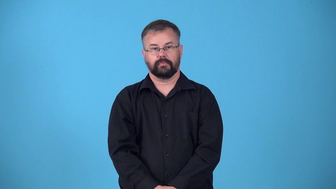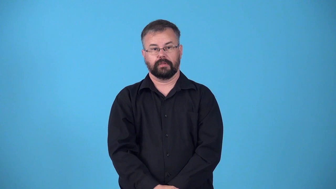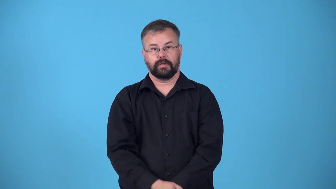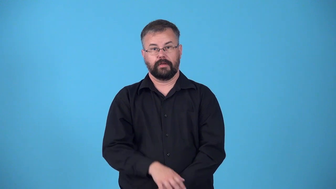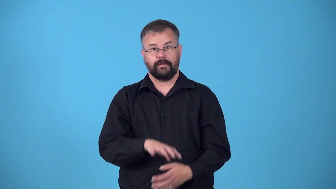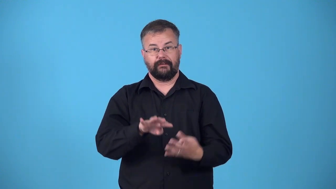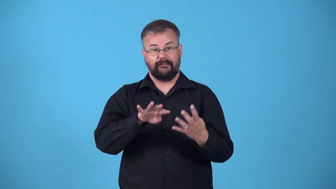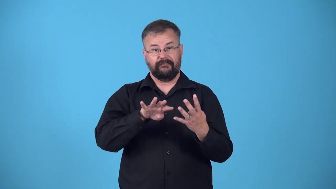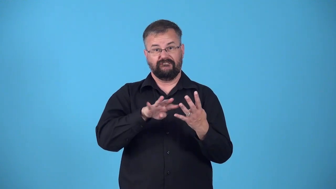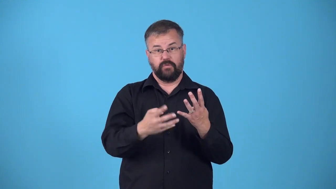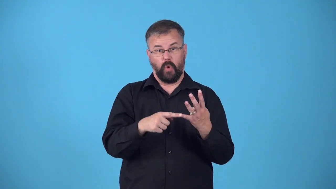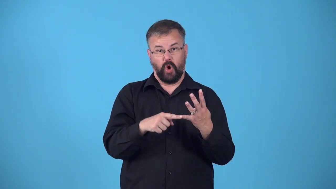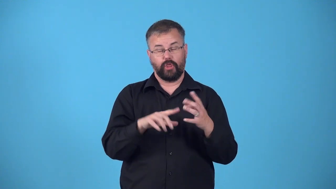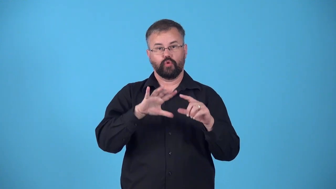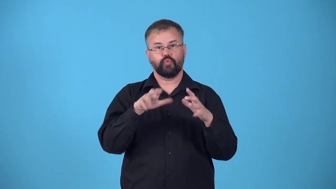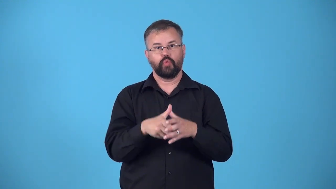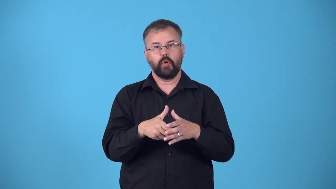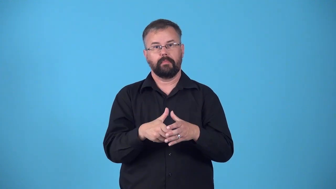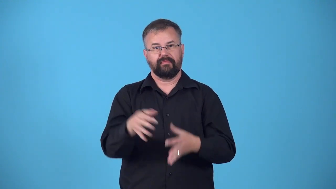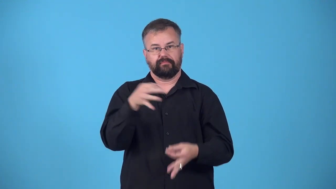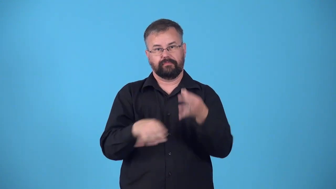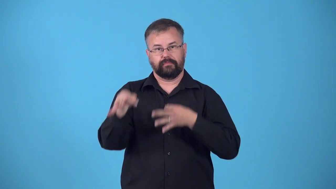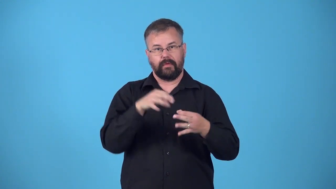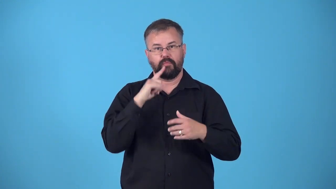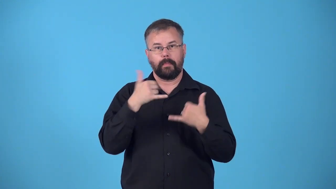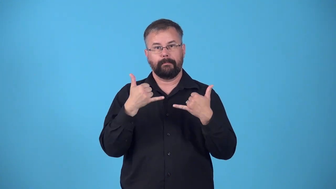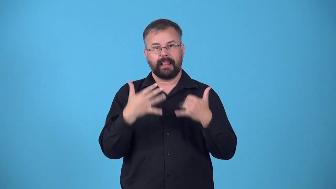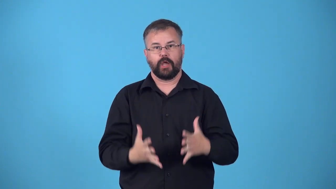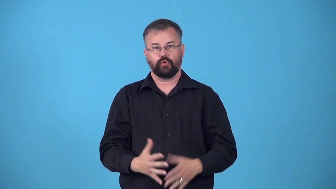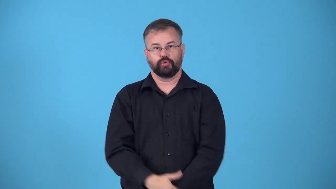fourth string